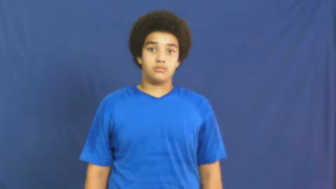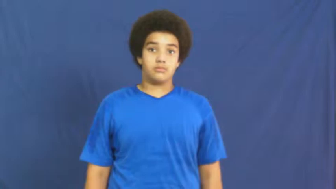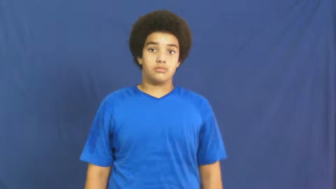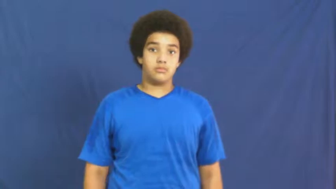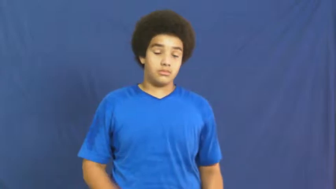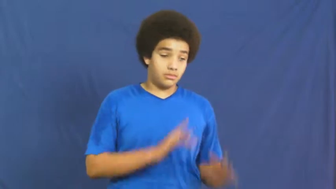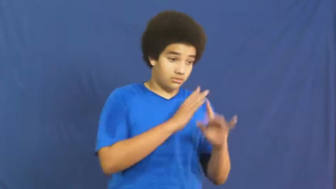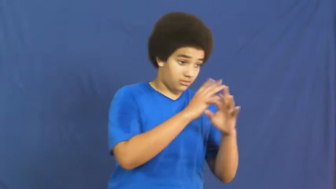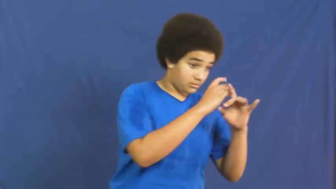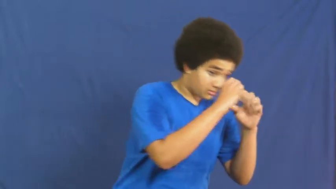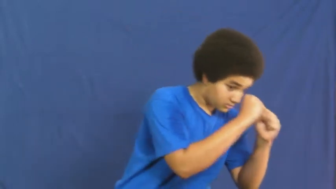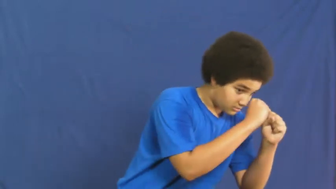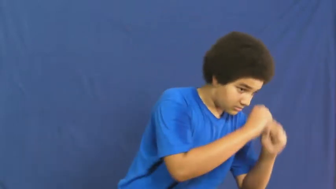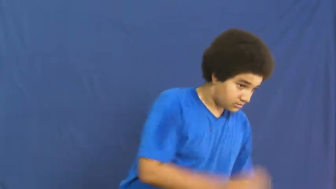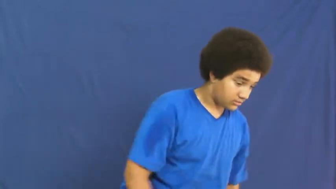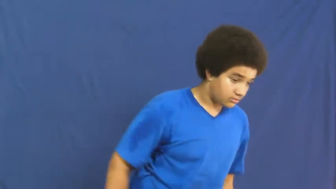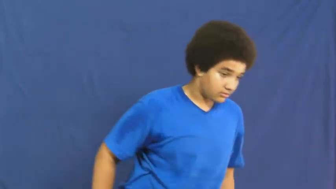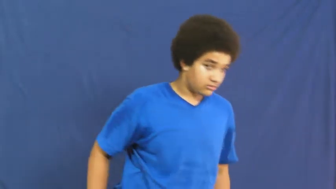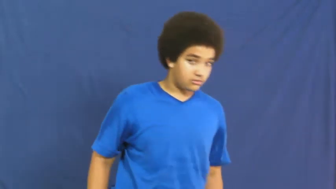predilection